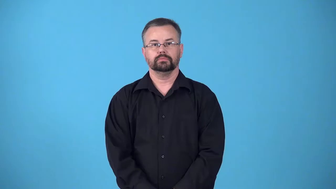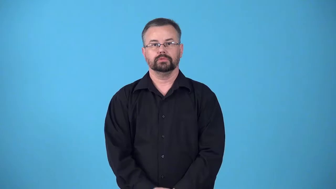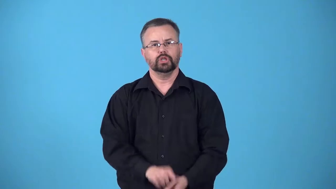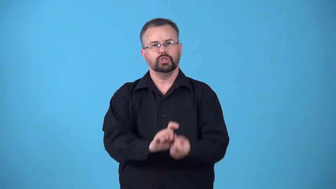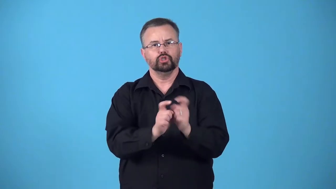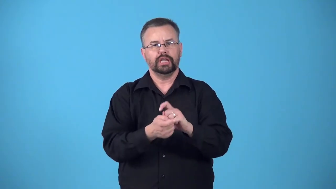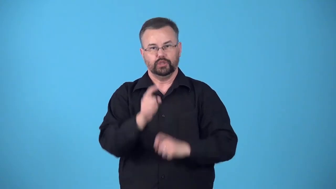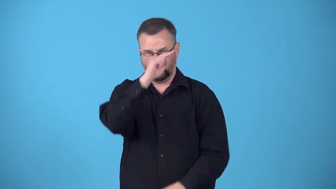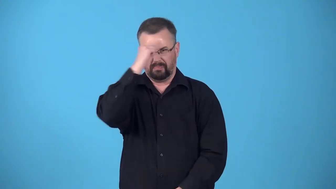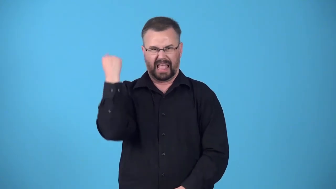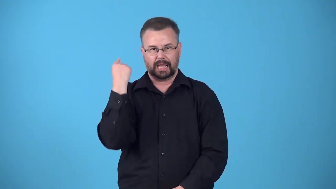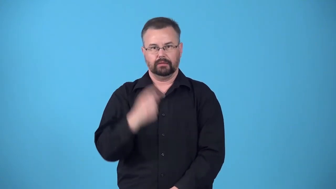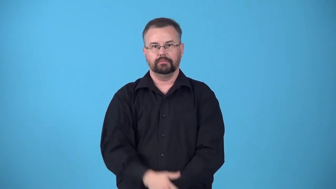ebonize